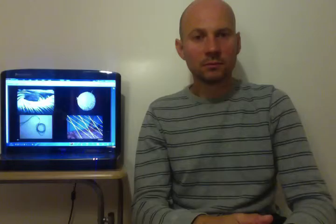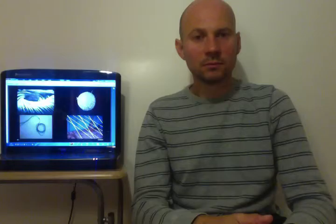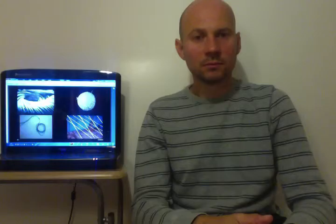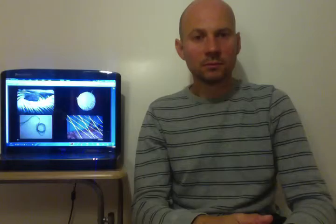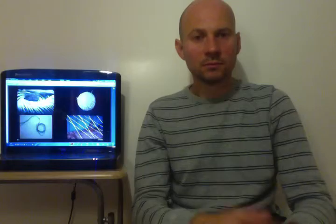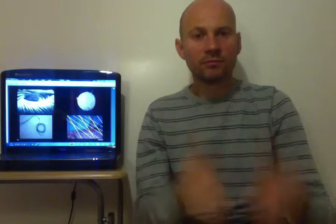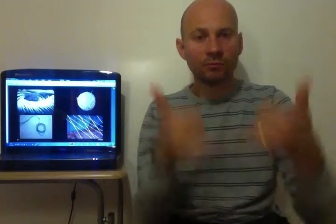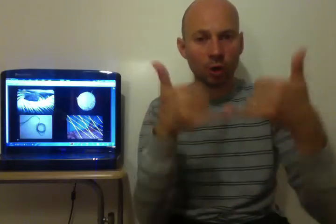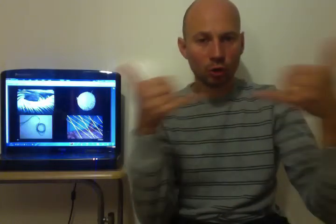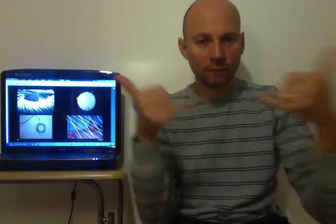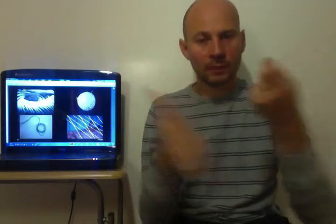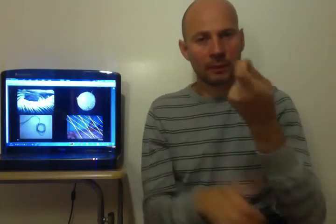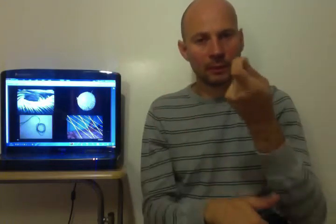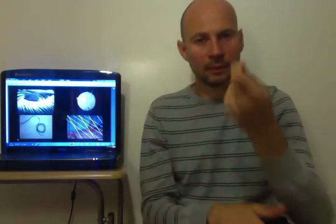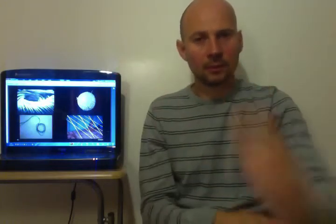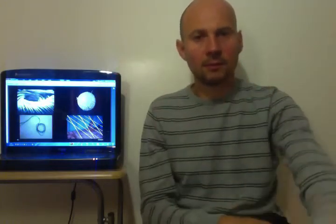string